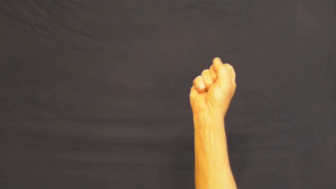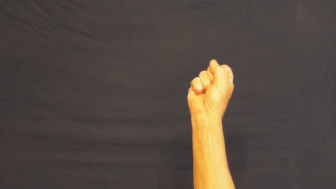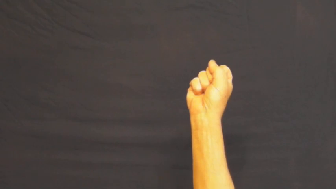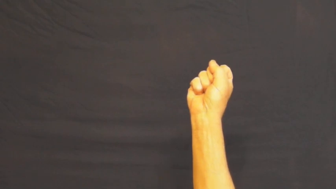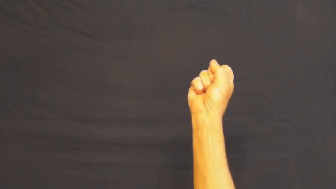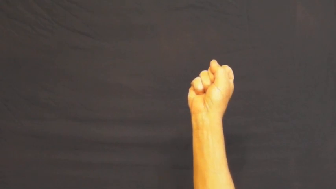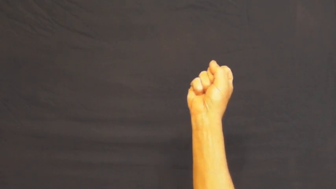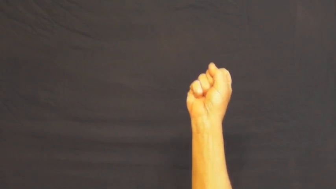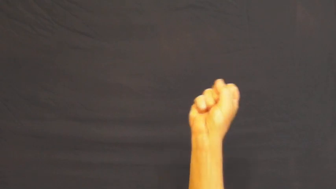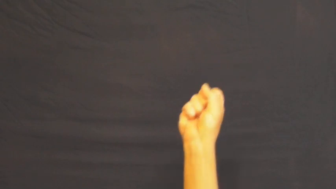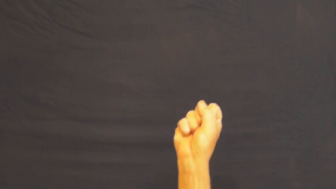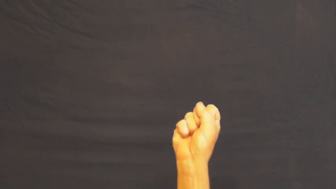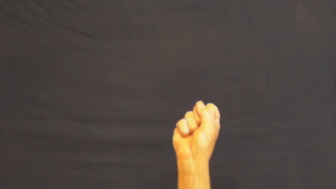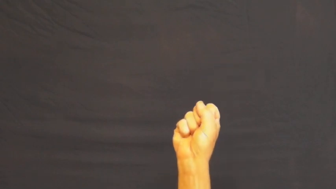Salsbury,MD,Selma,AL